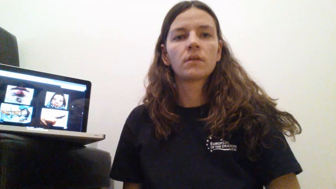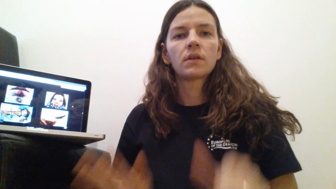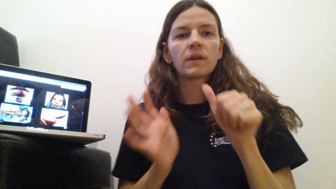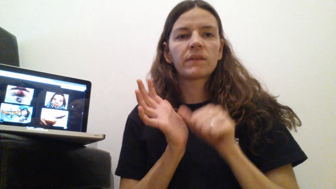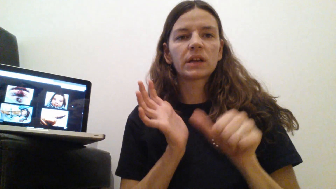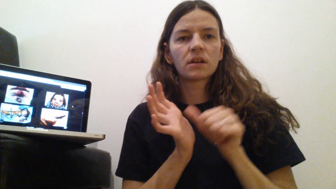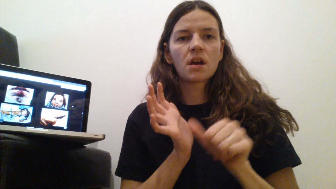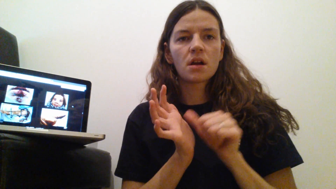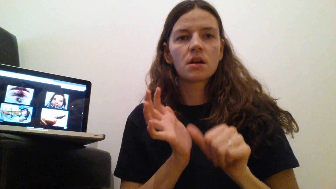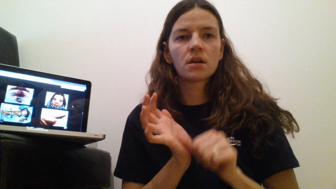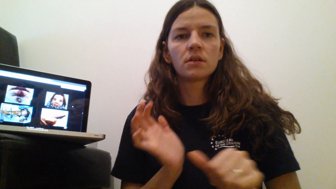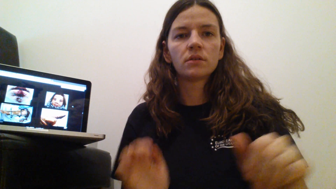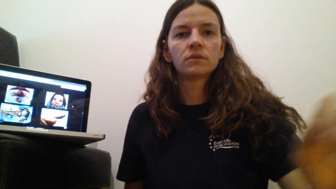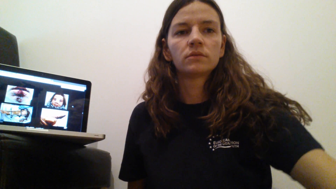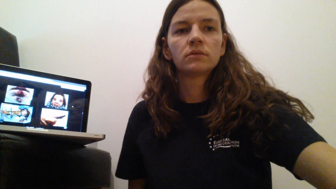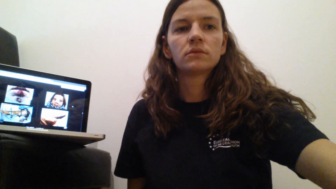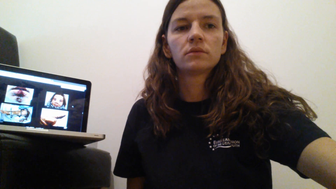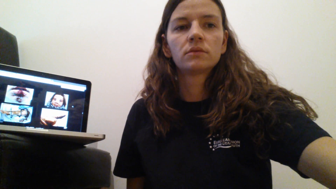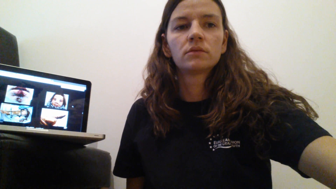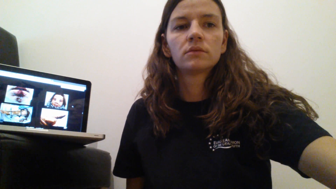accident